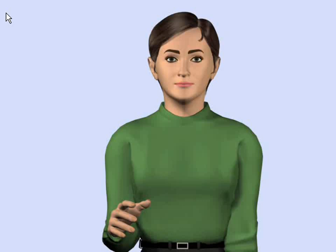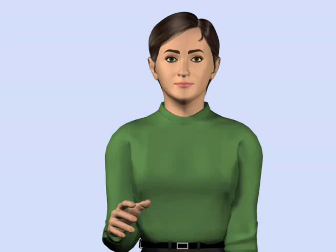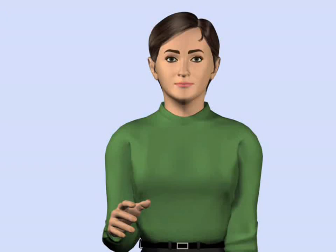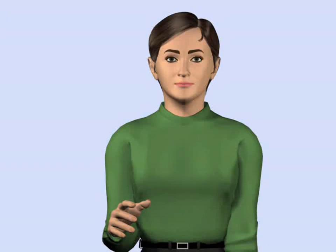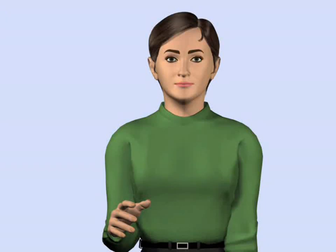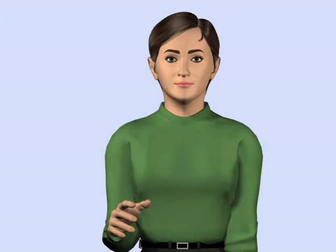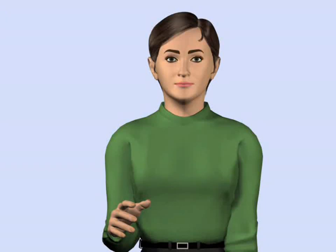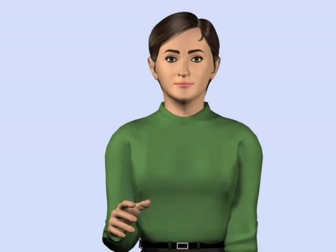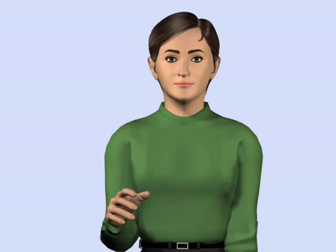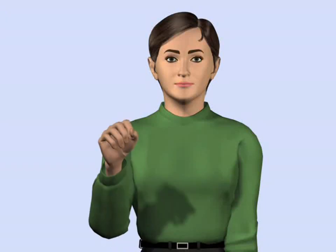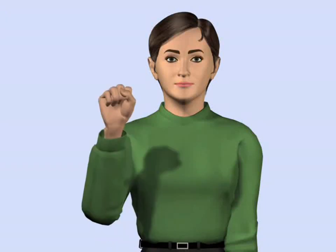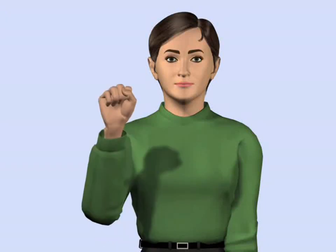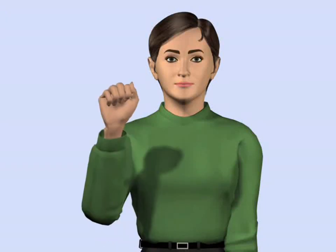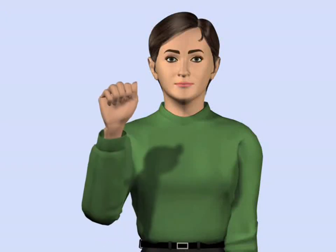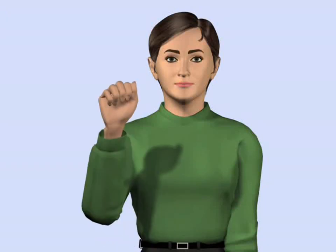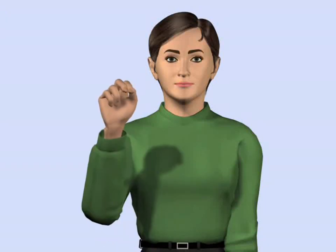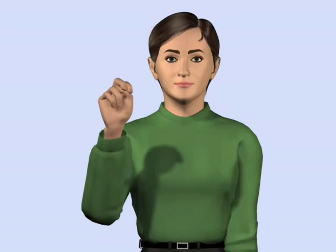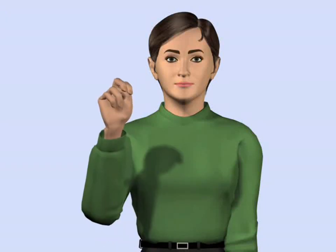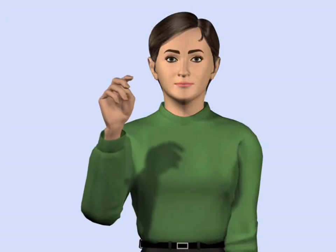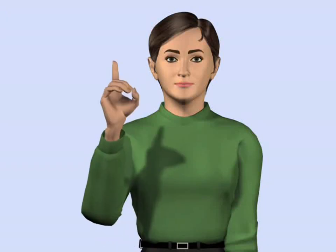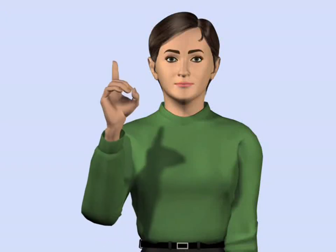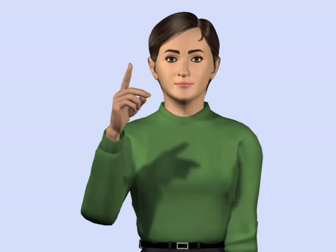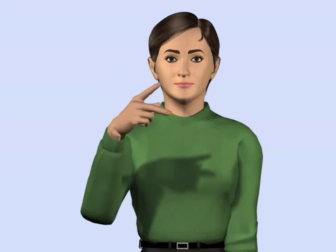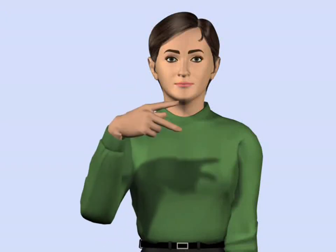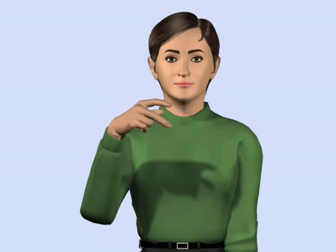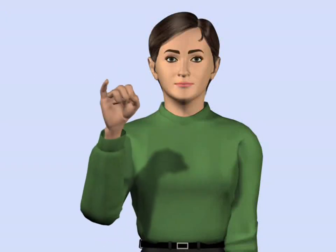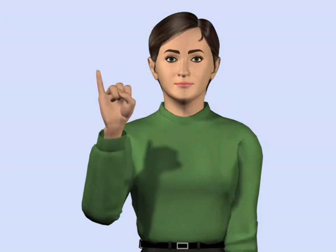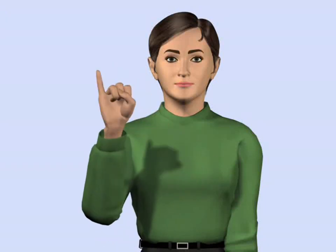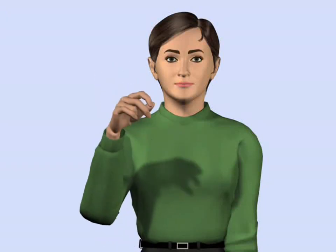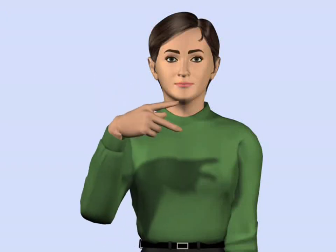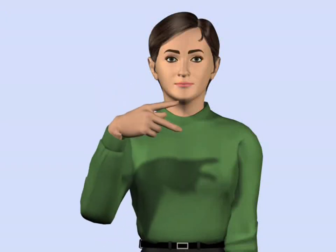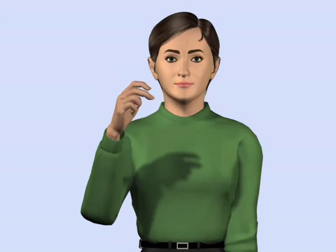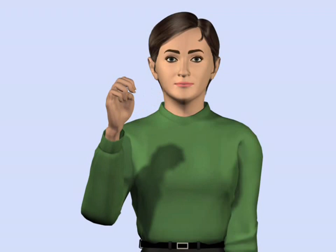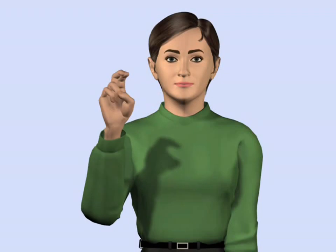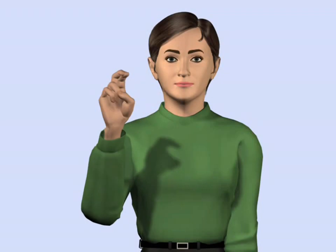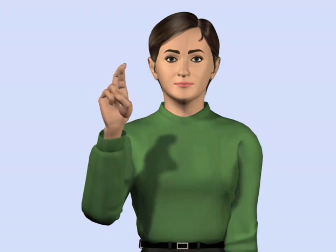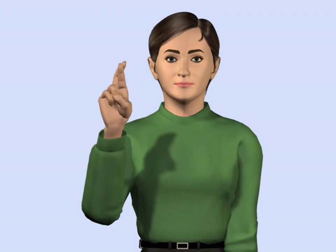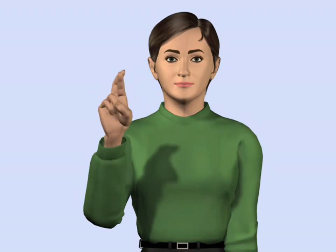sandpiper